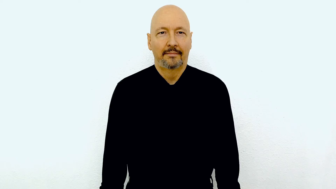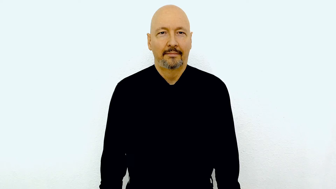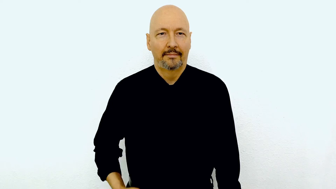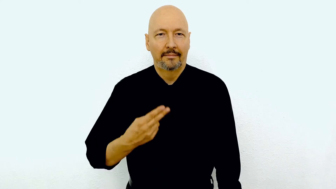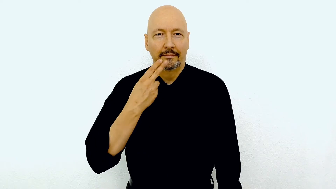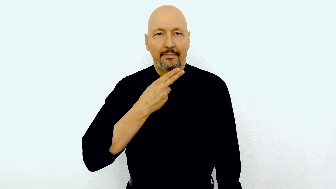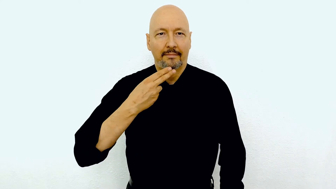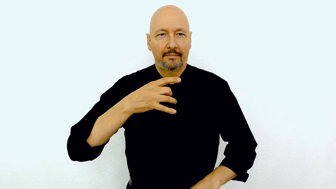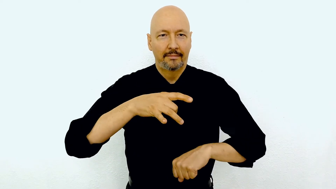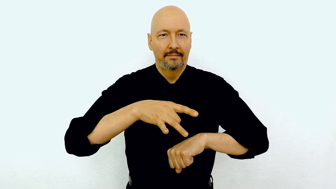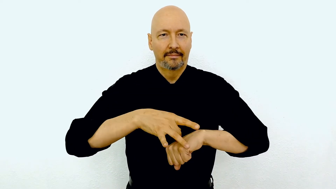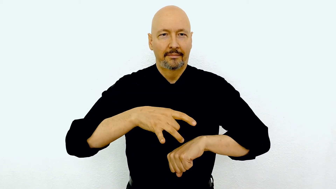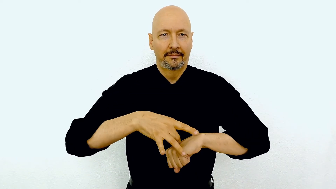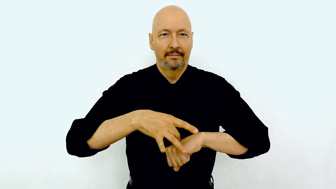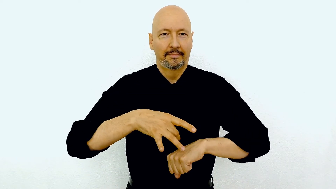honeydew / HONEY MELON-[version]